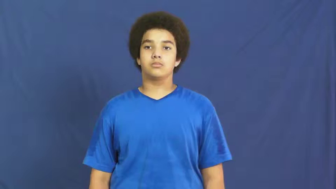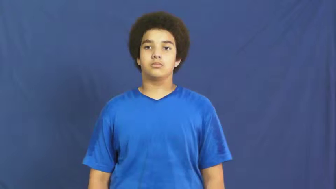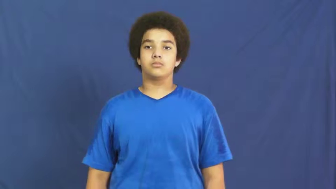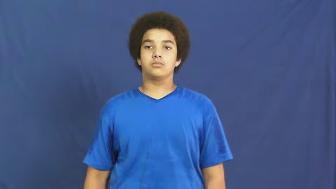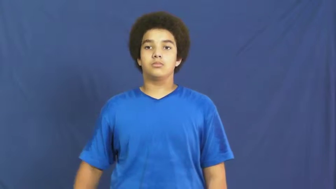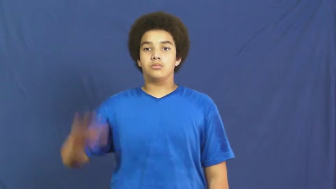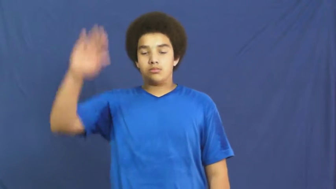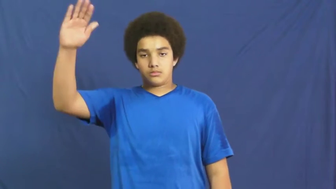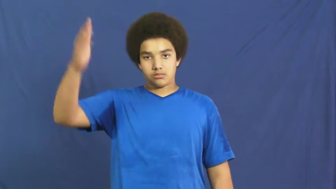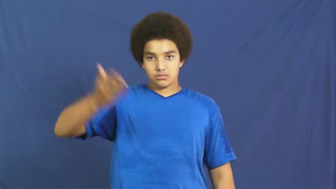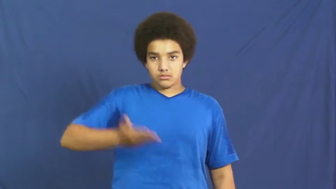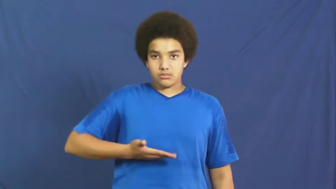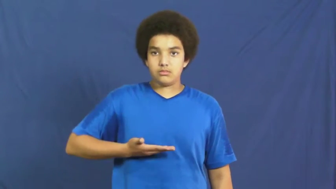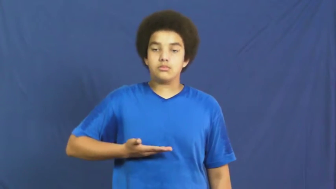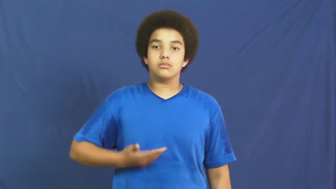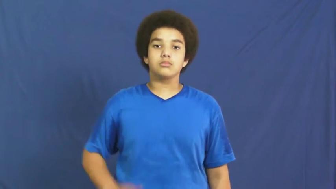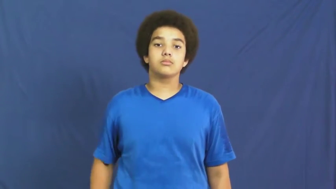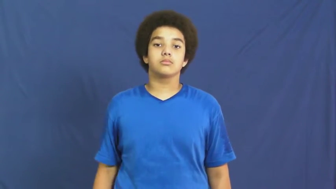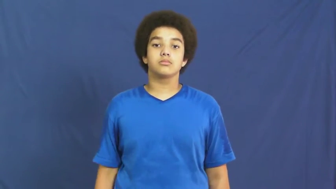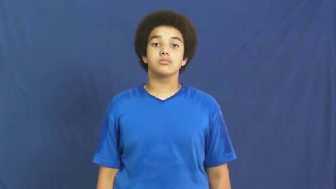invite,ask in